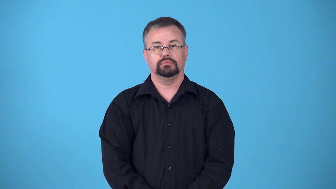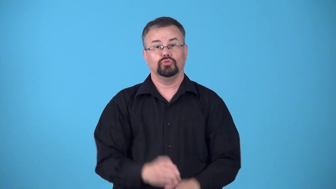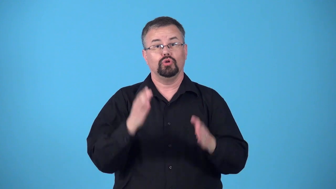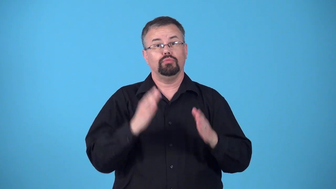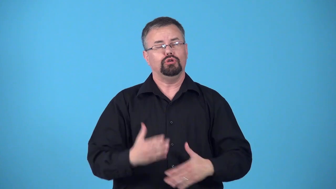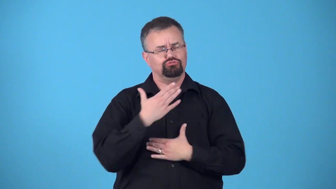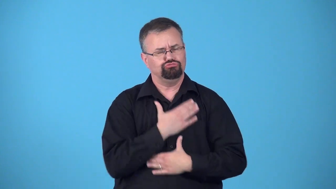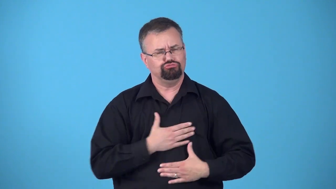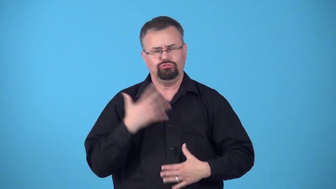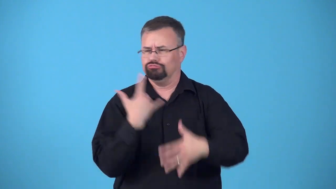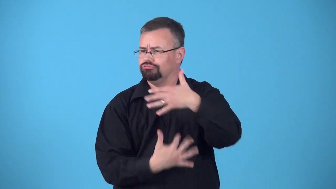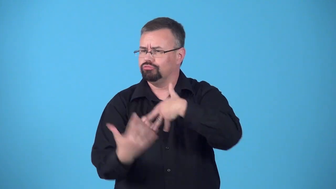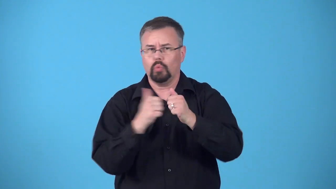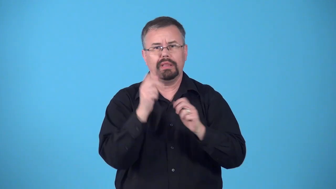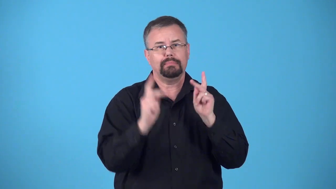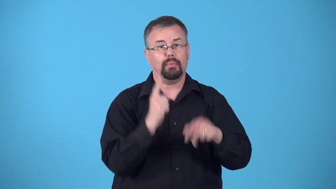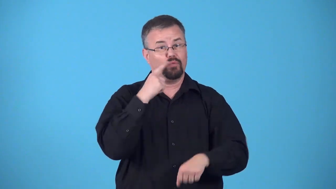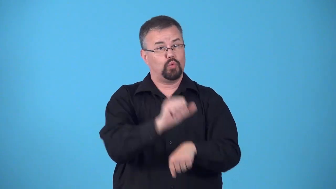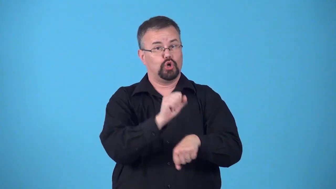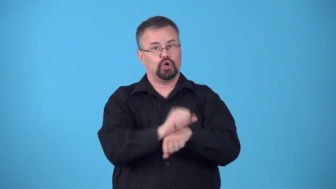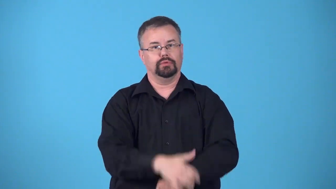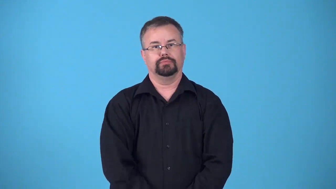people person